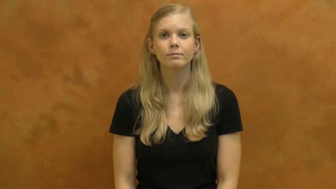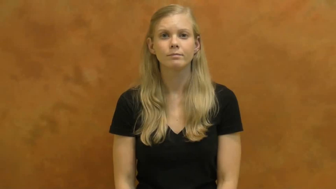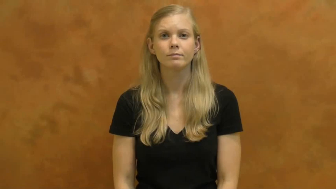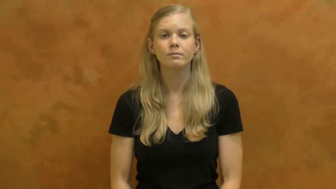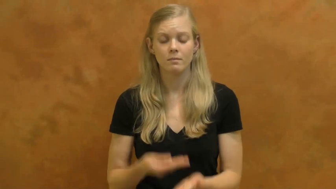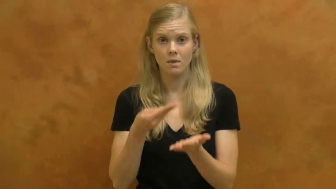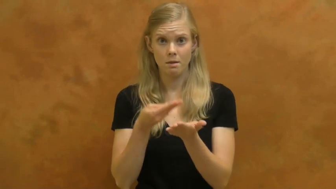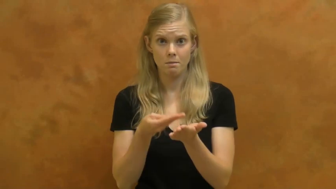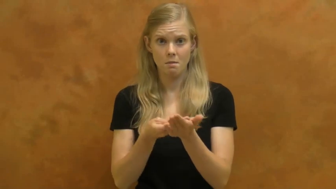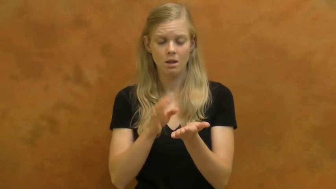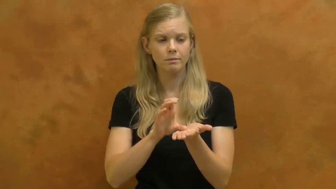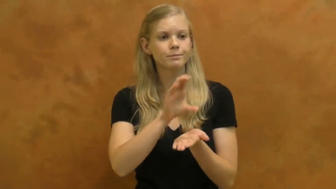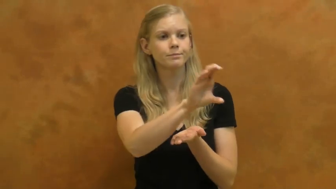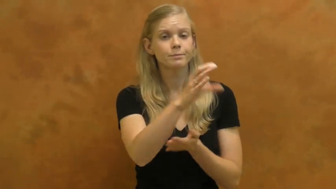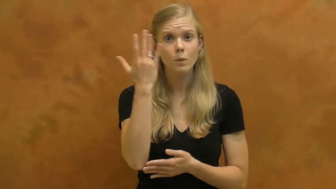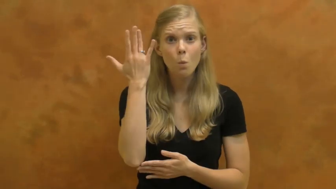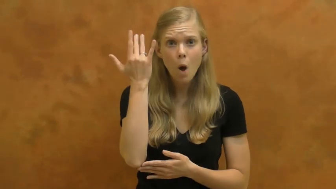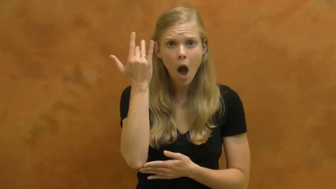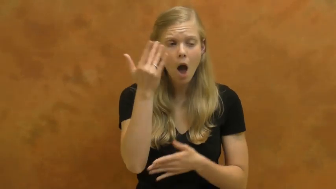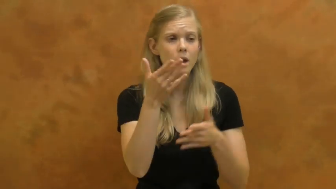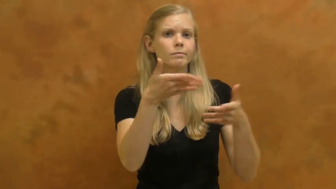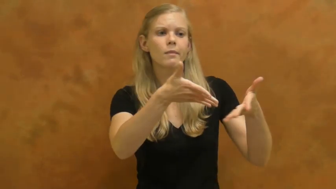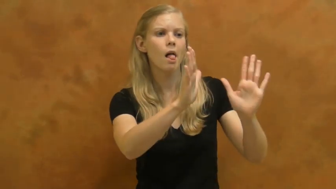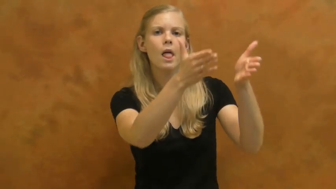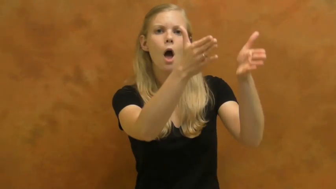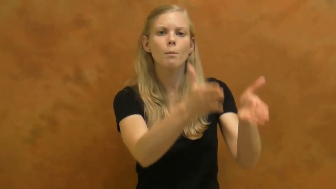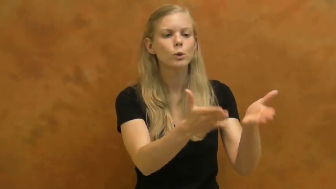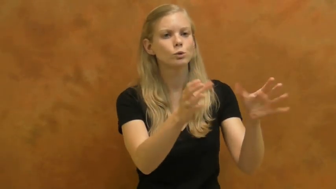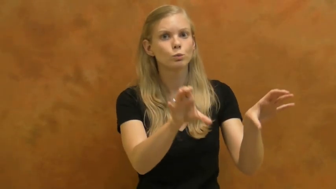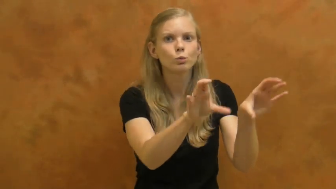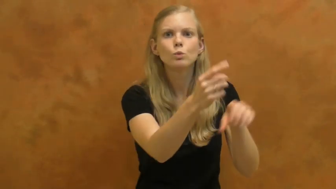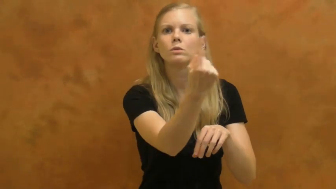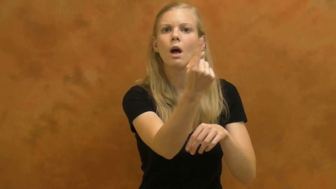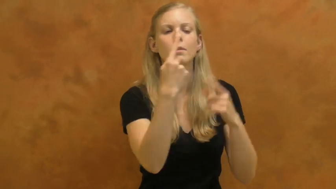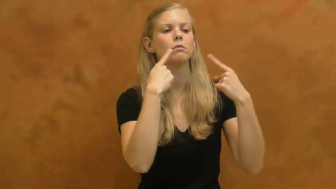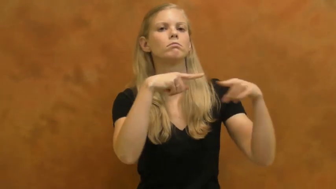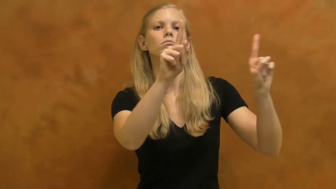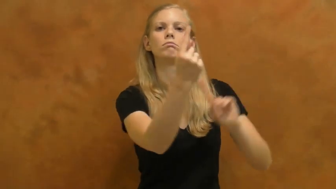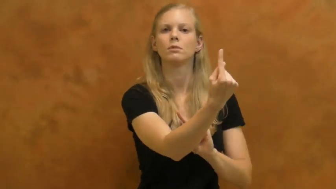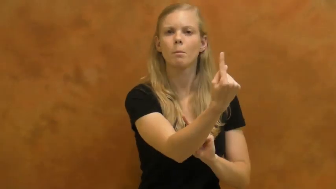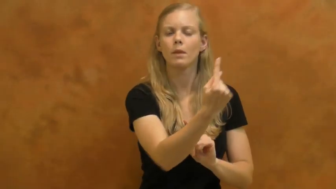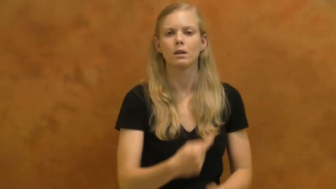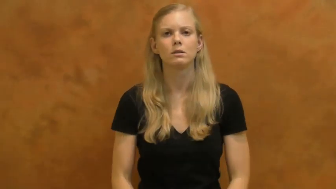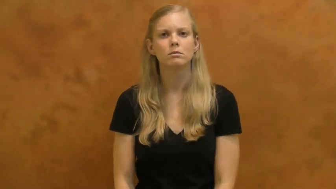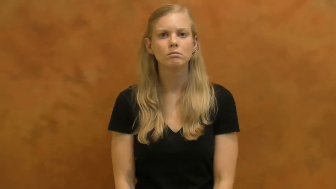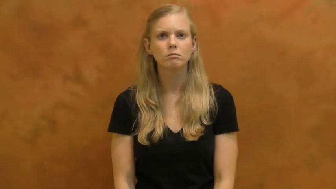grant-money